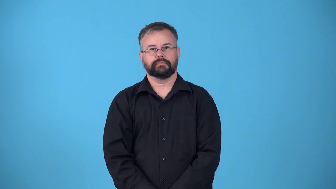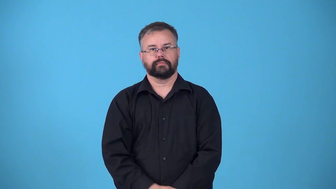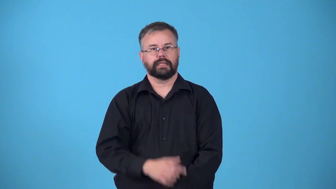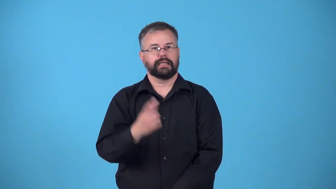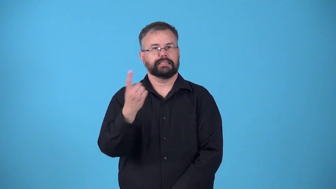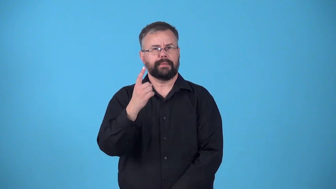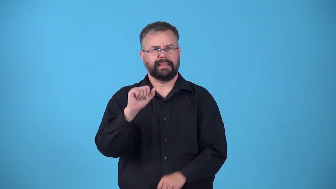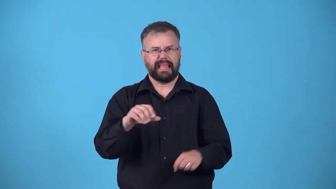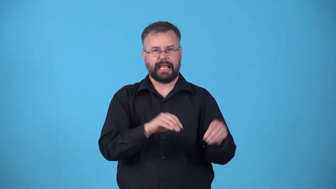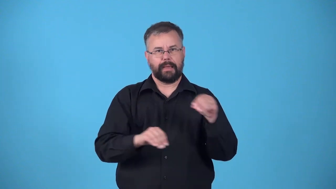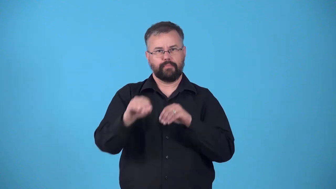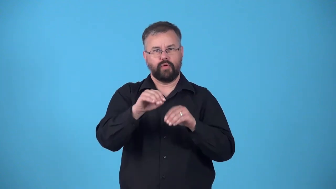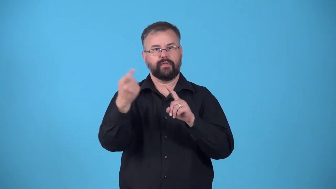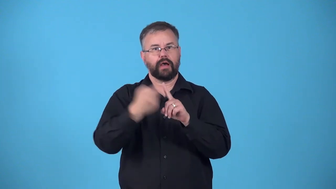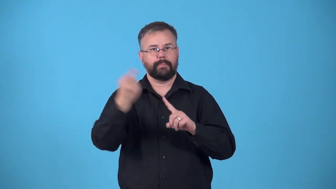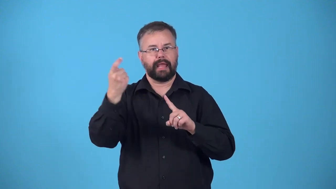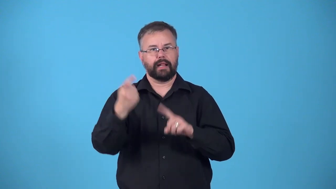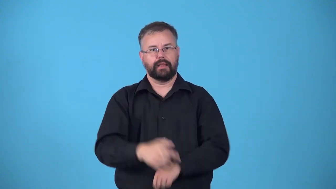automaton